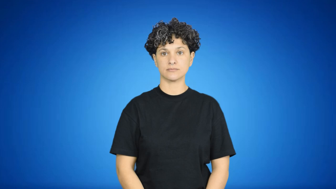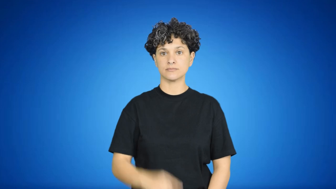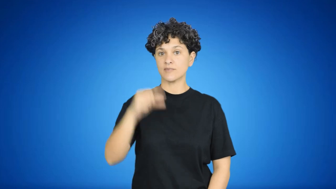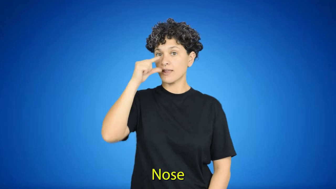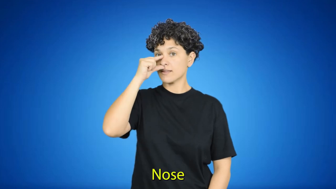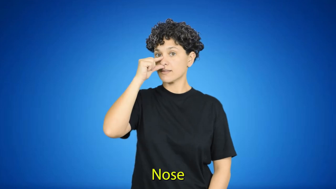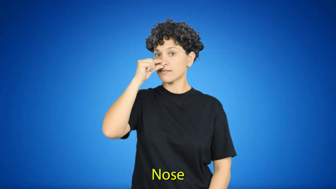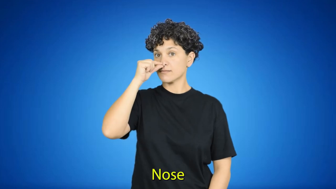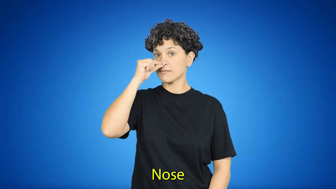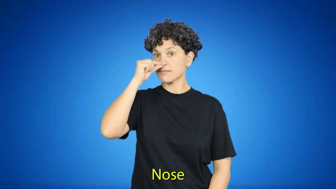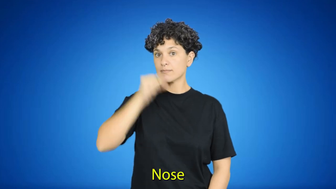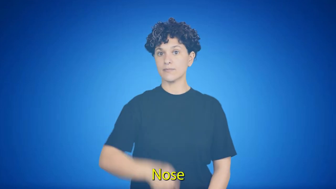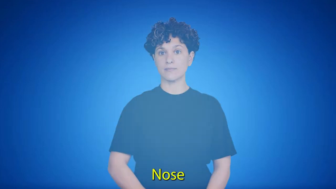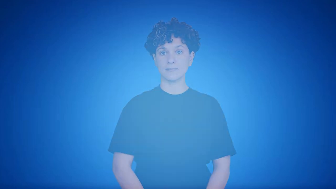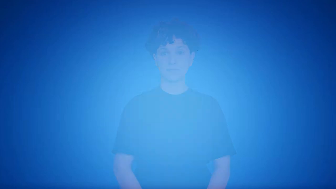Nose